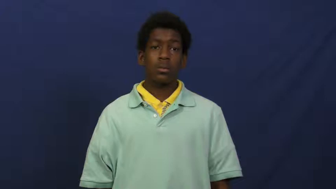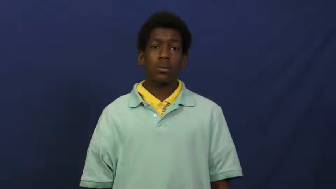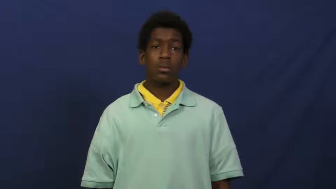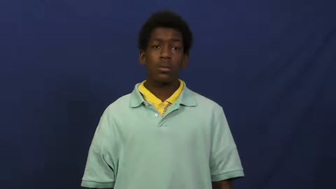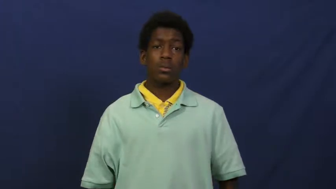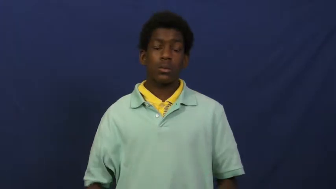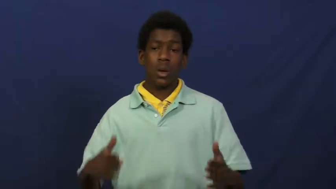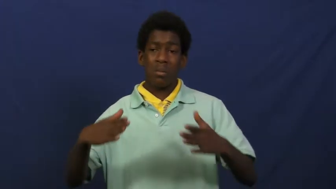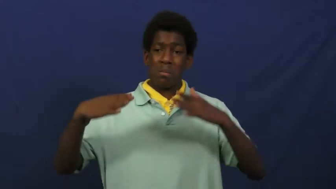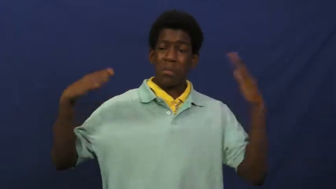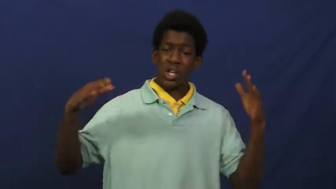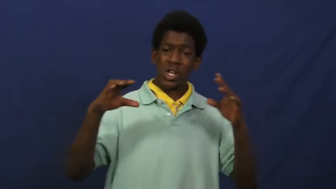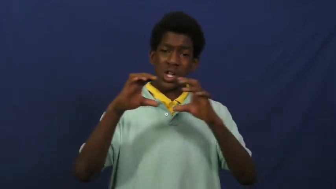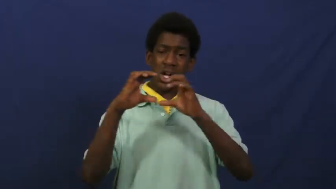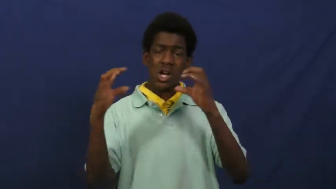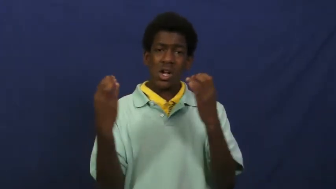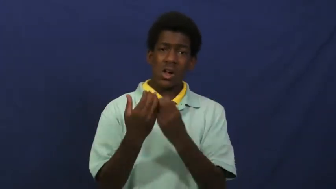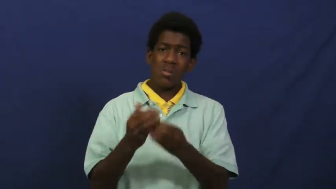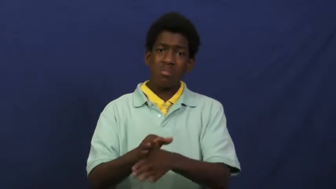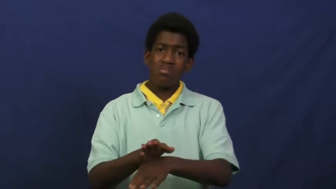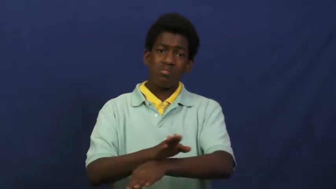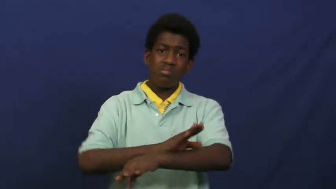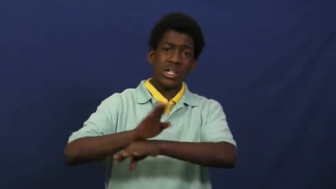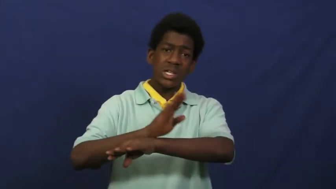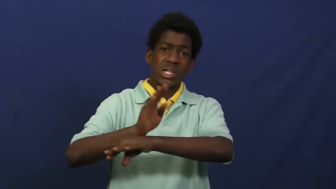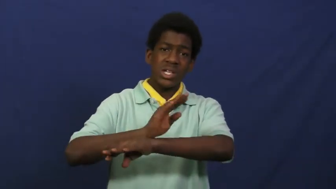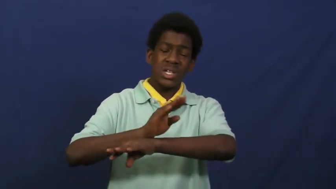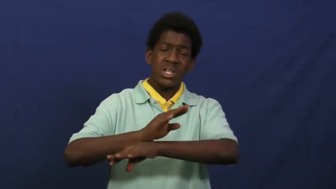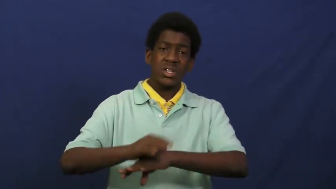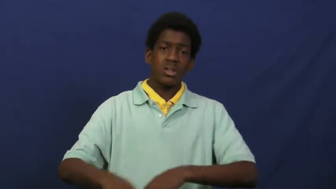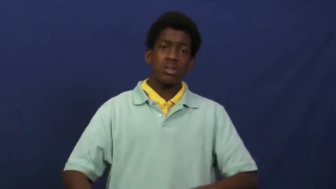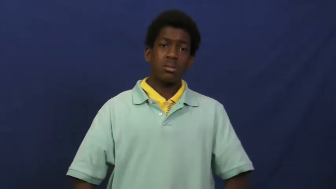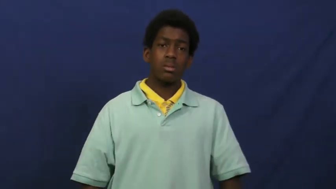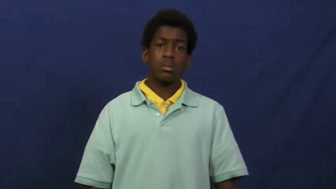corporation,conglomerate